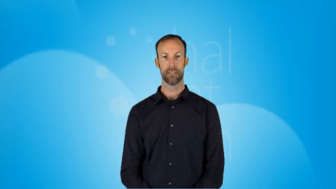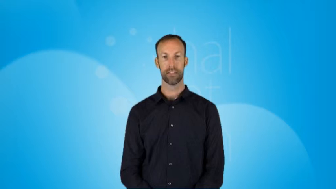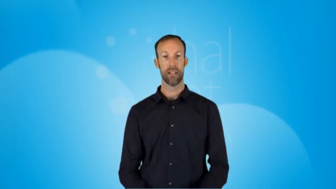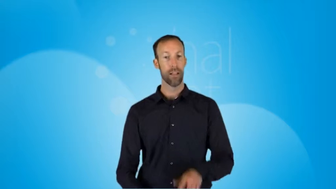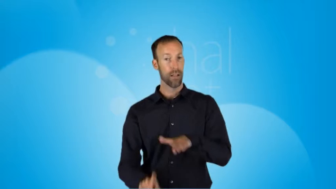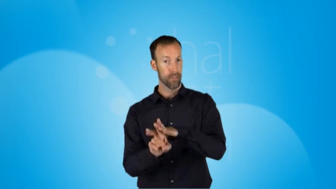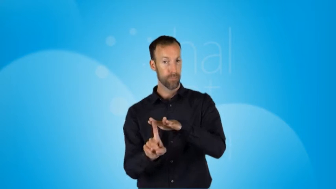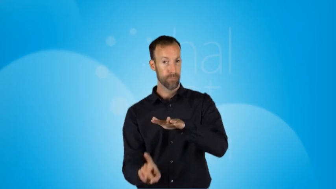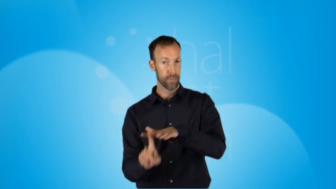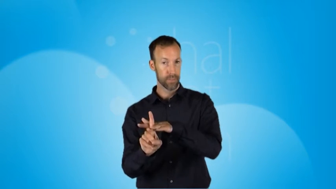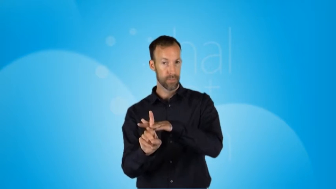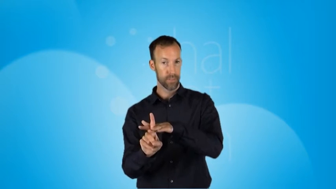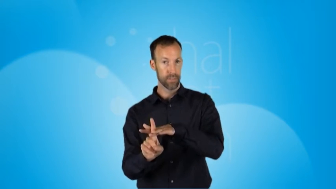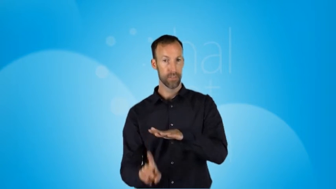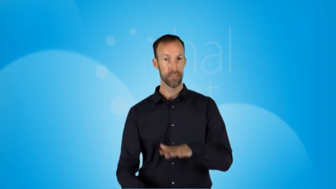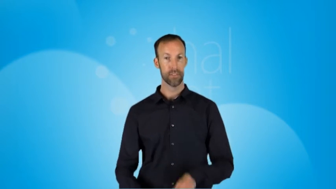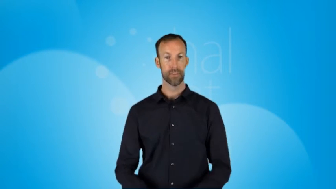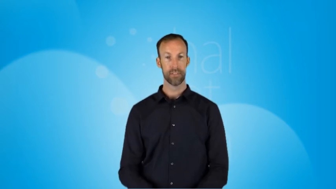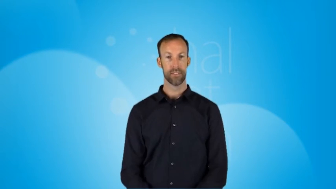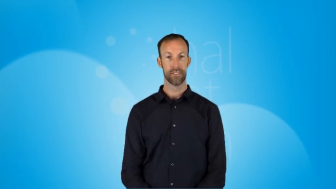appearing